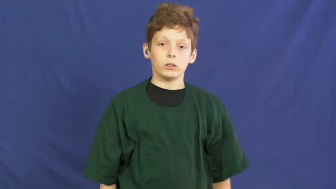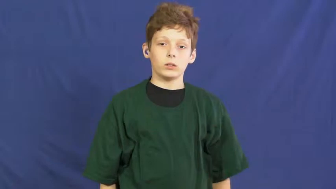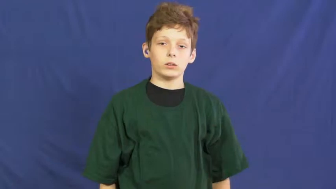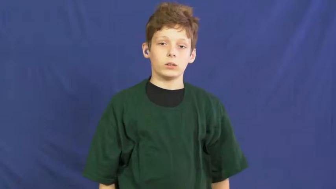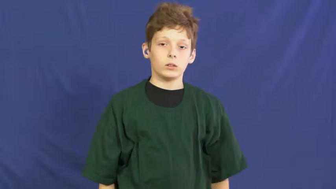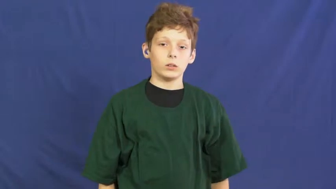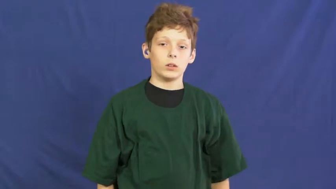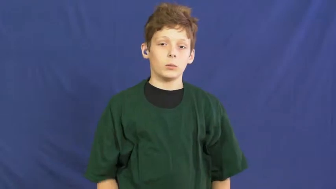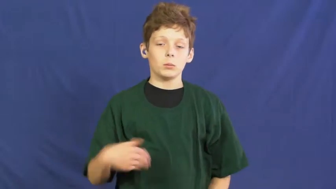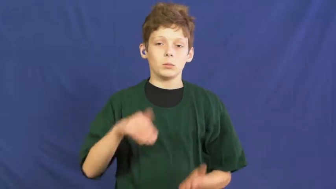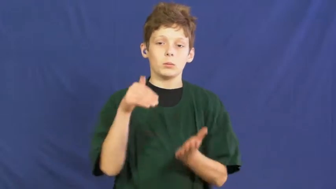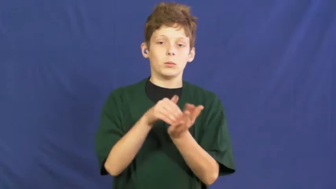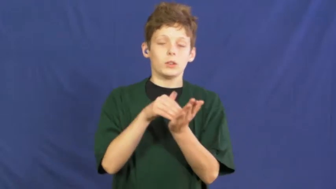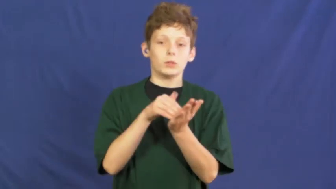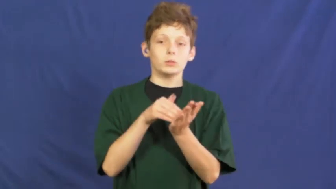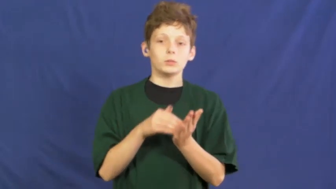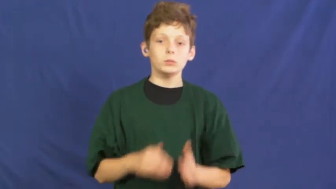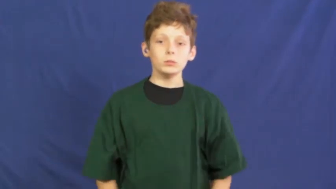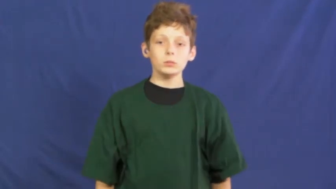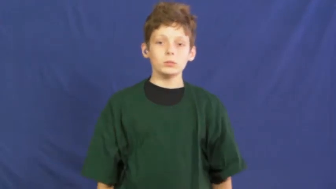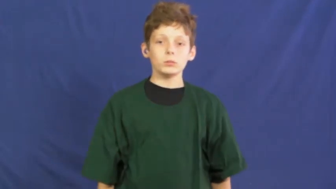middle,mid,midpoint,midsection,medial,median